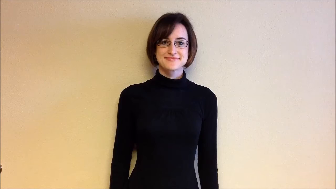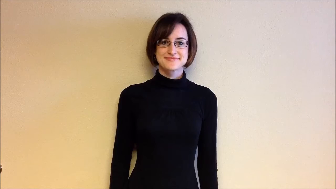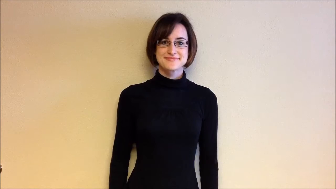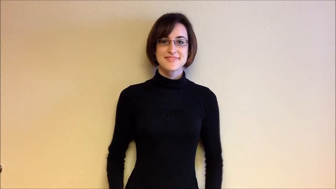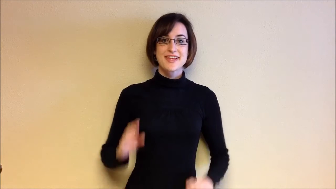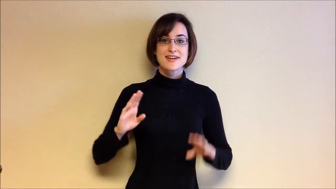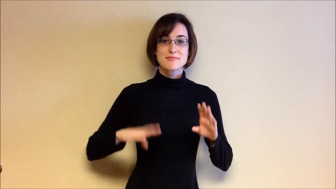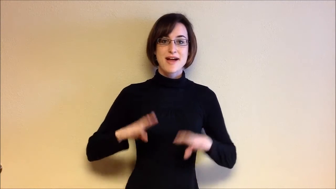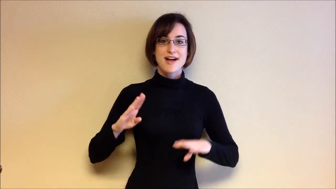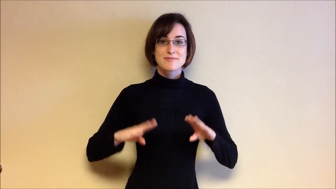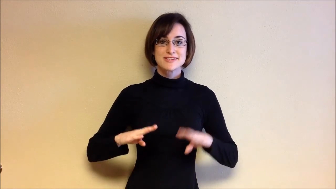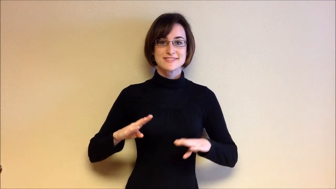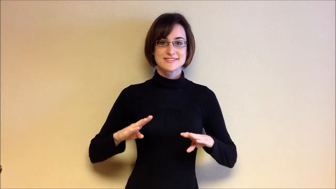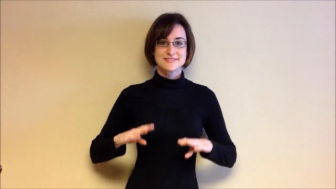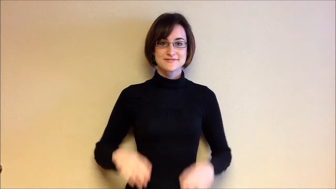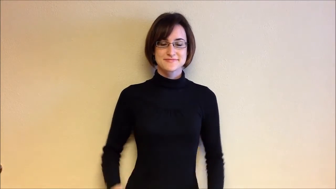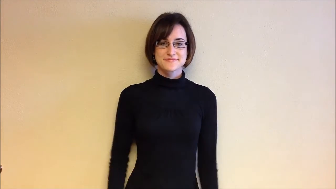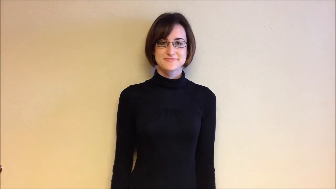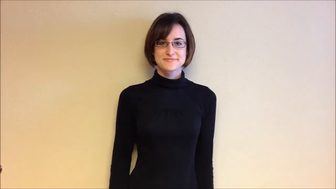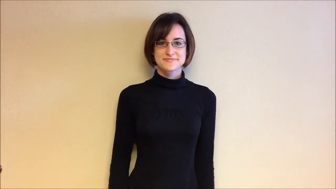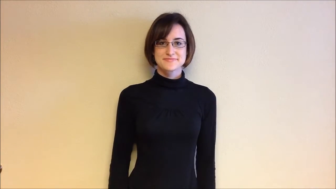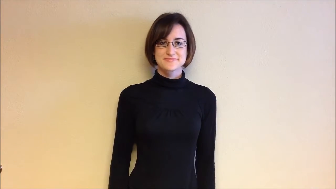Bahamas